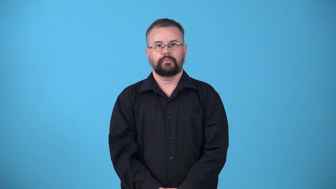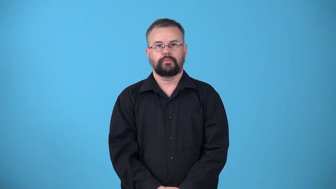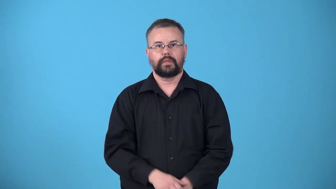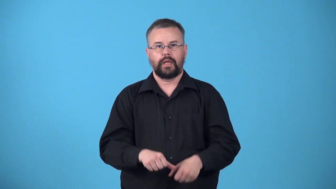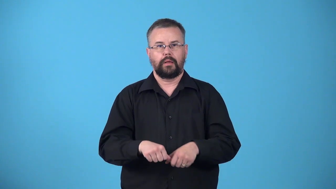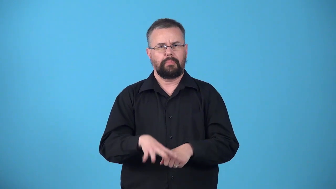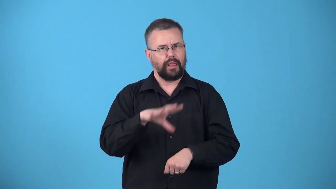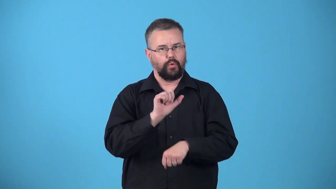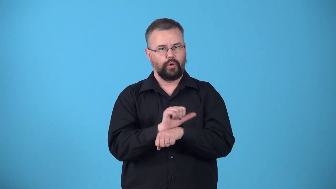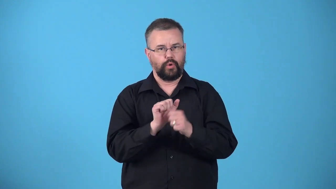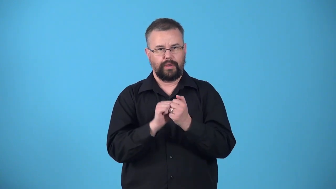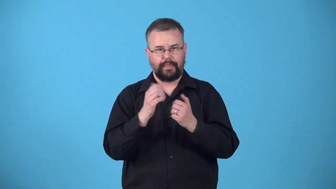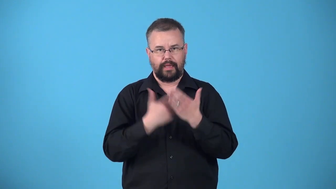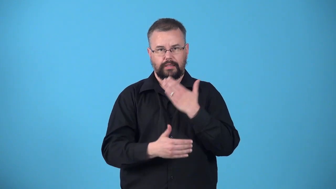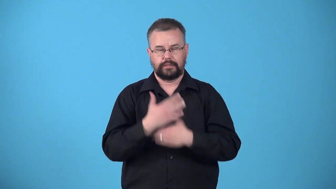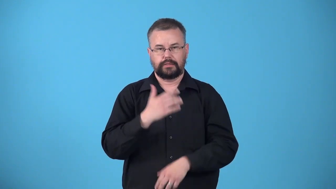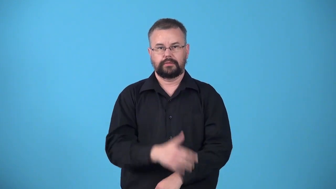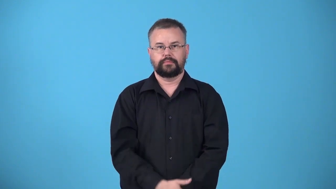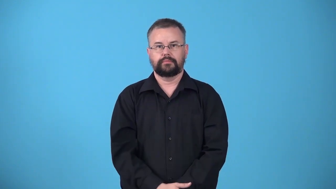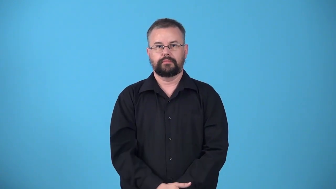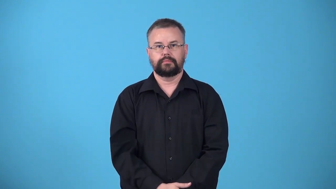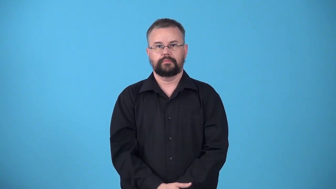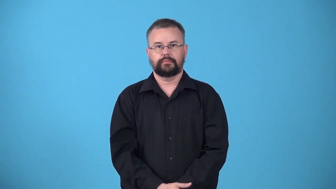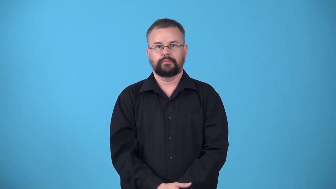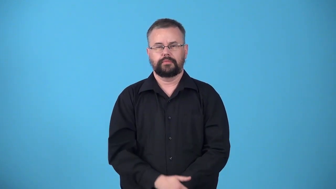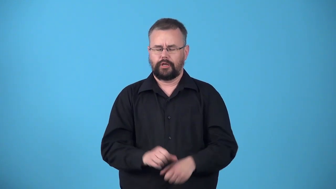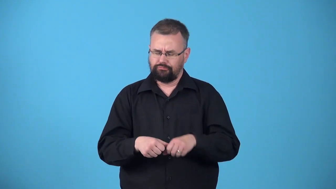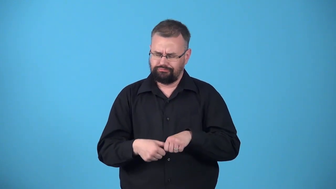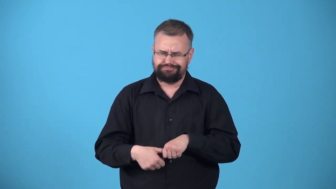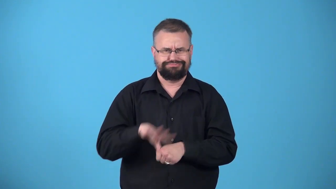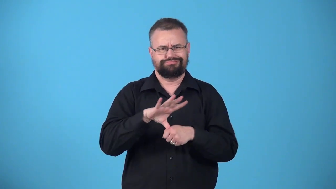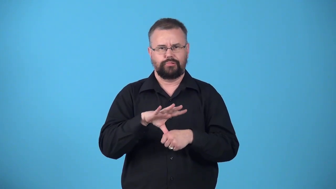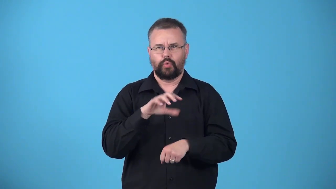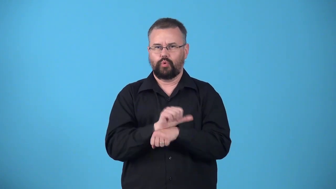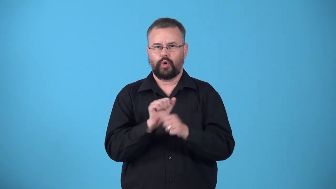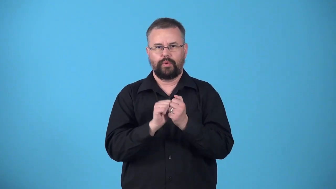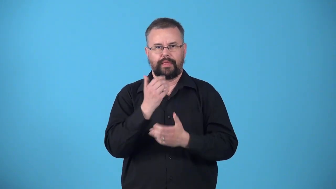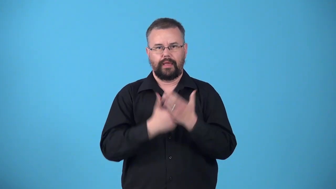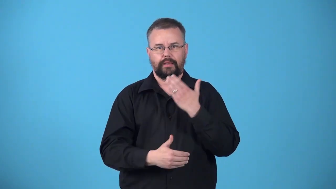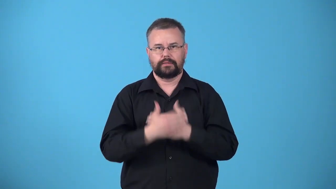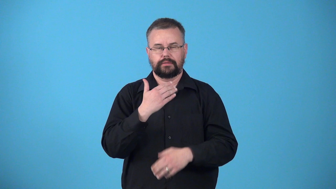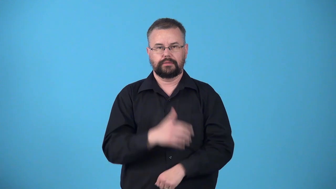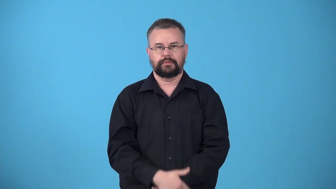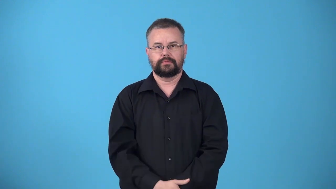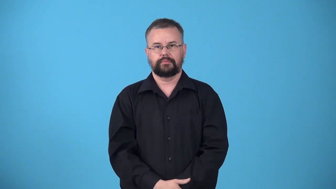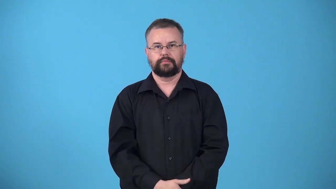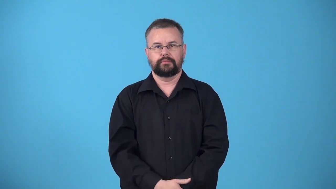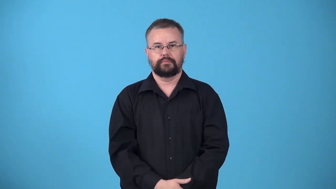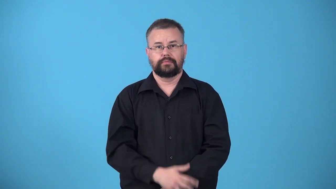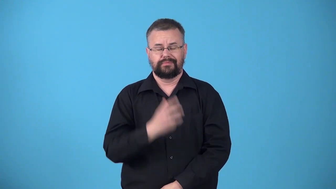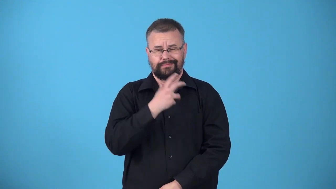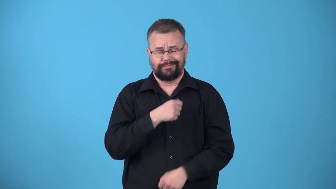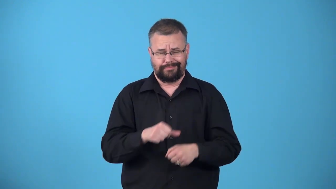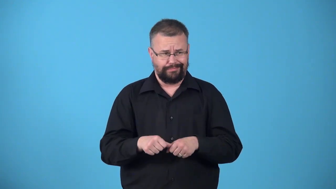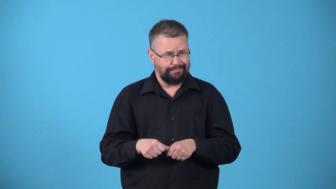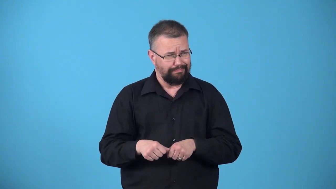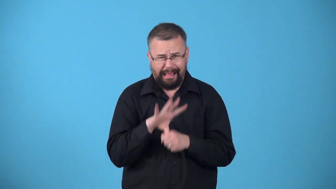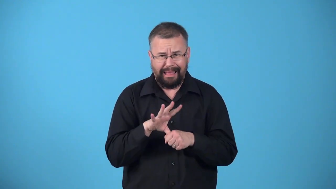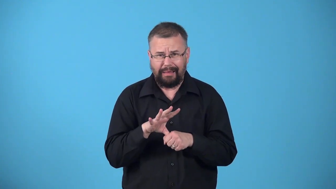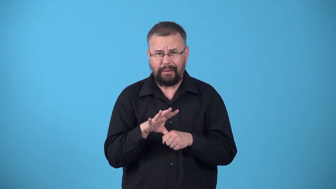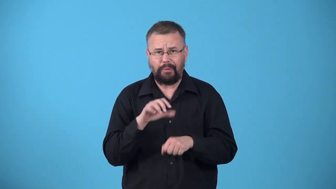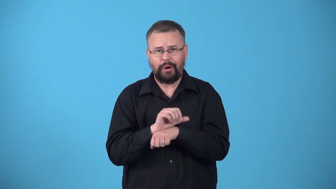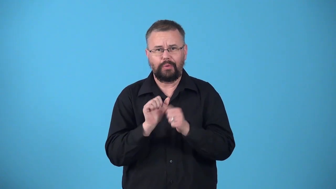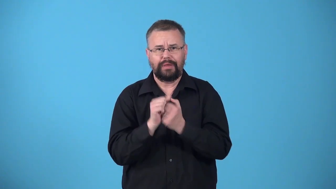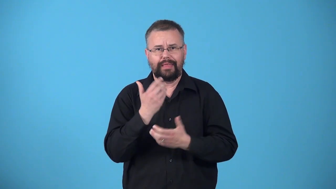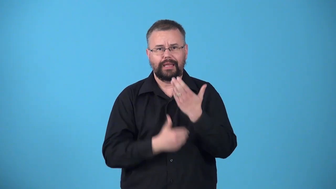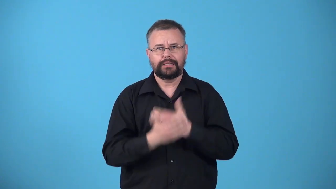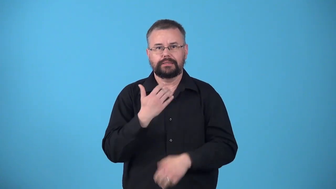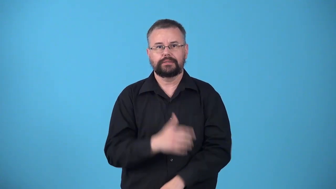klutzy,klutzier,klutziest